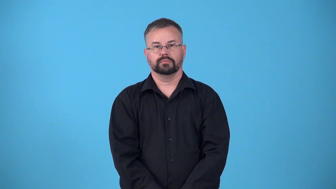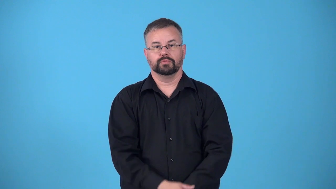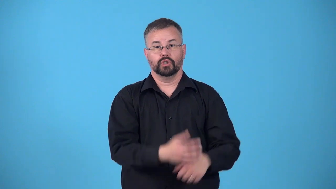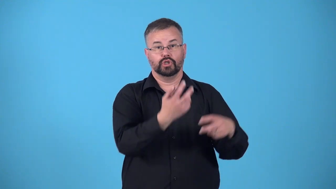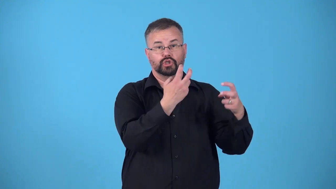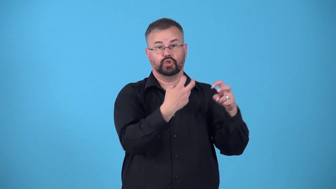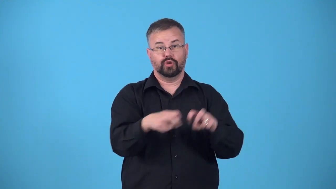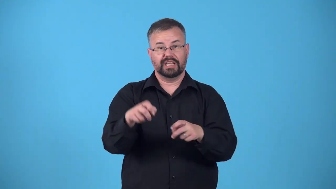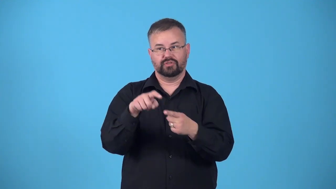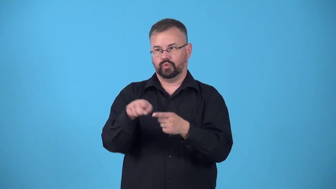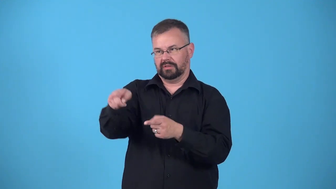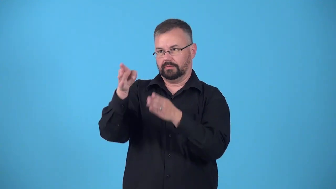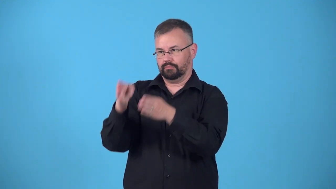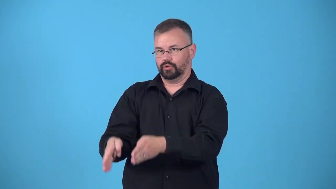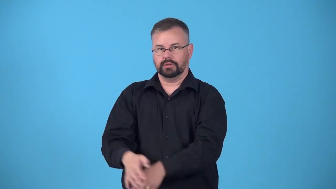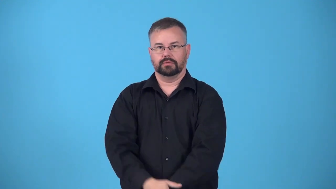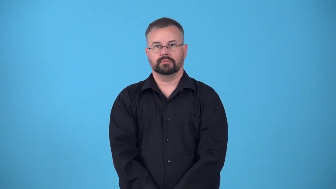transferee